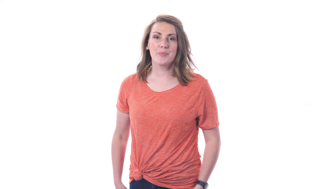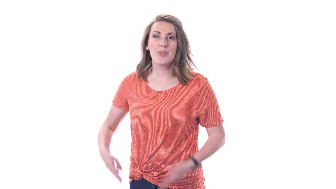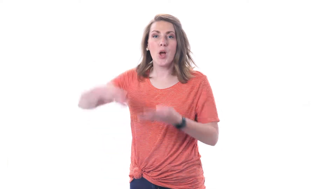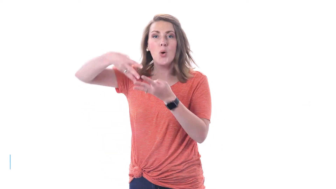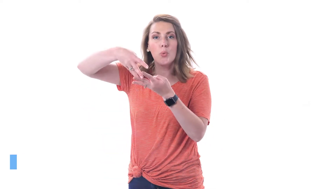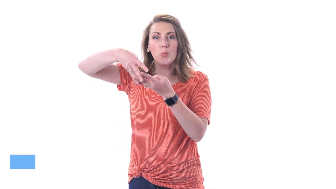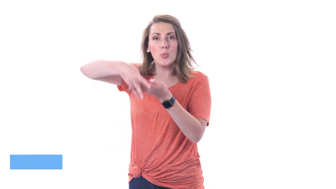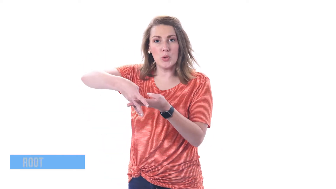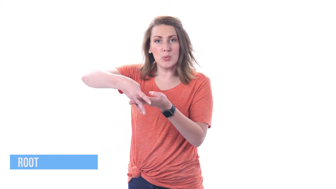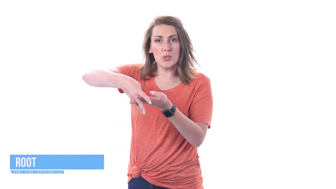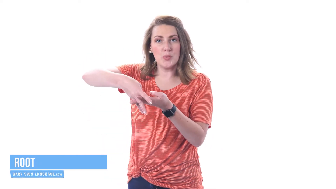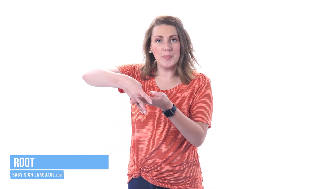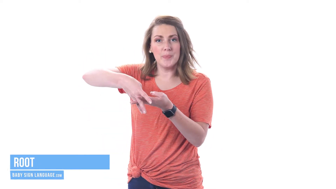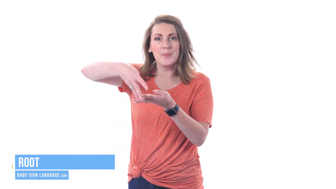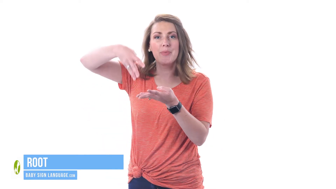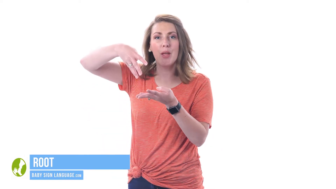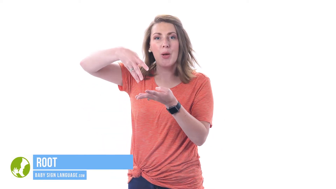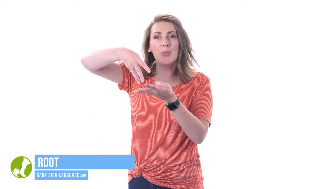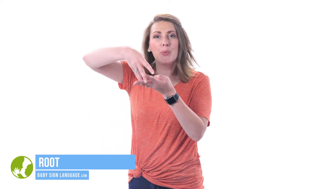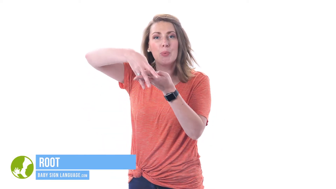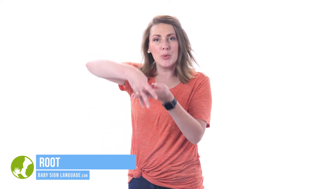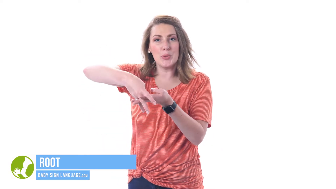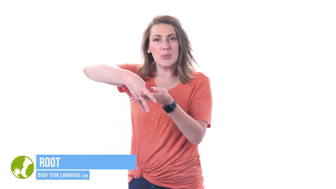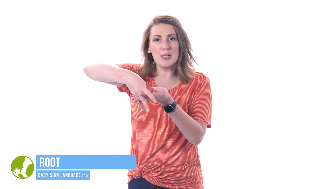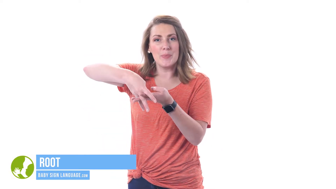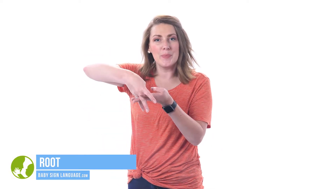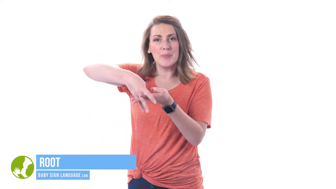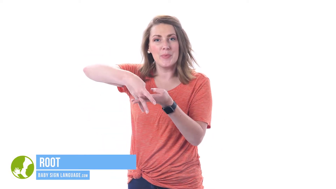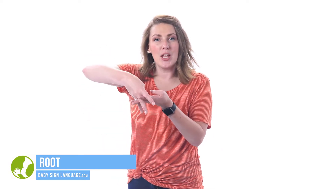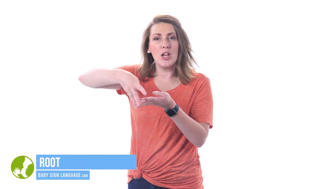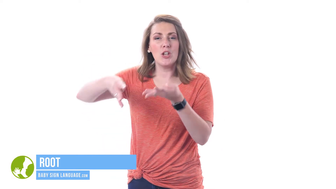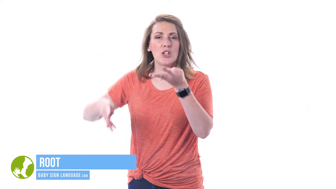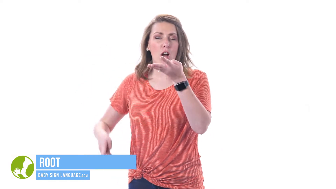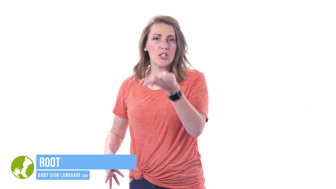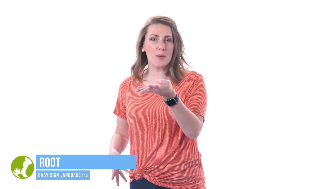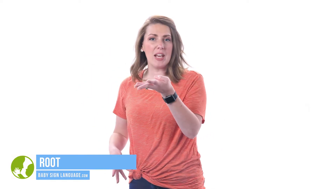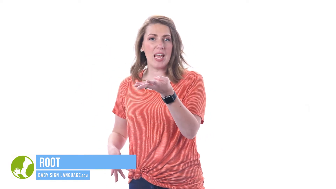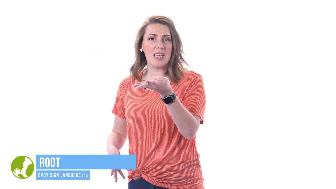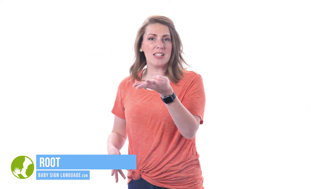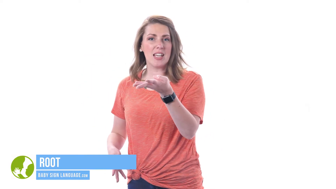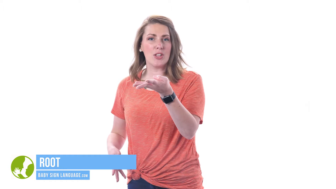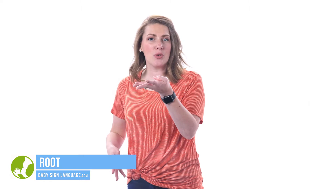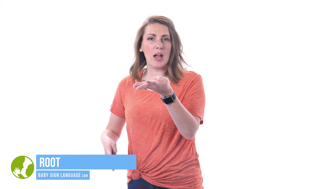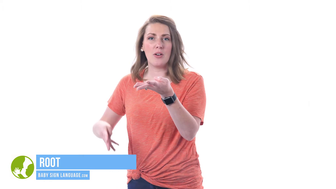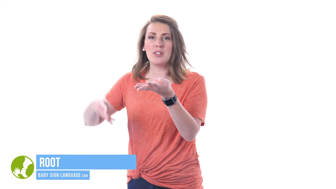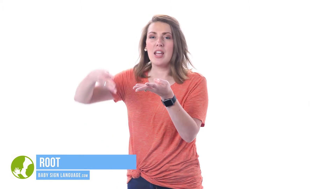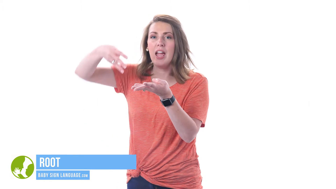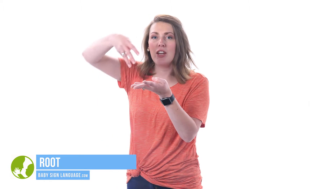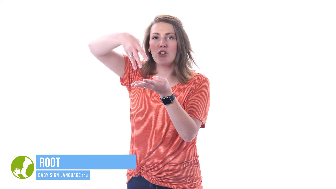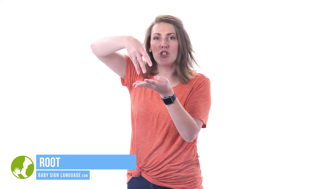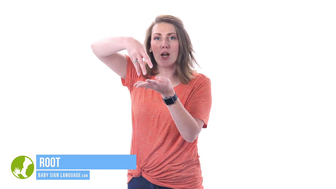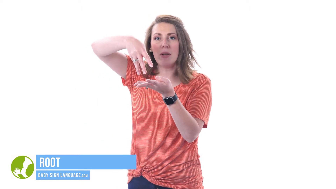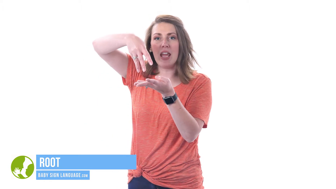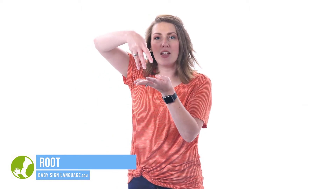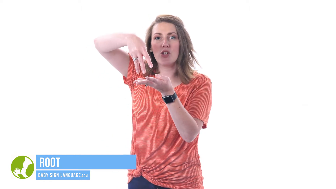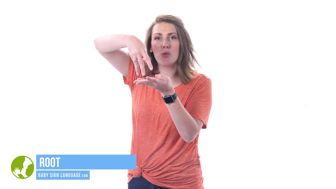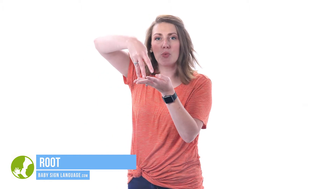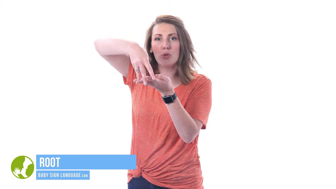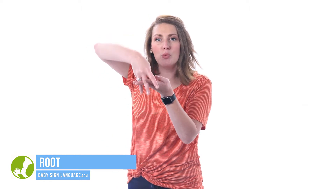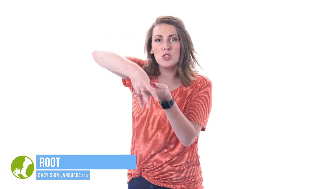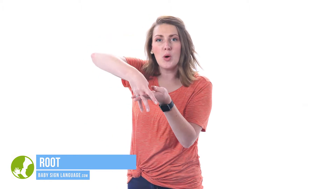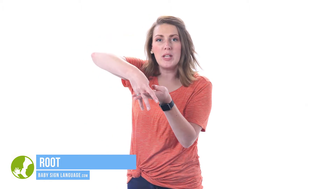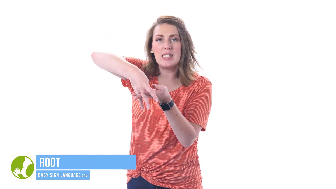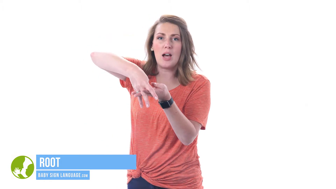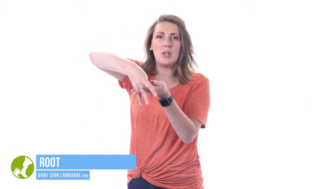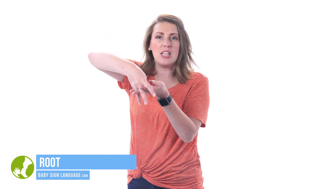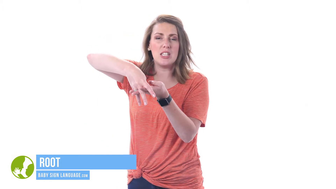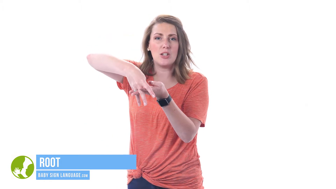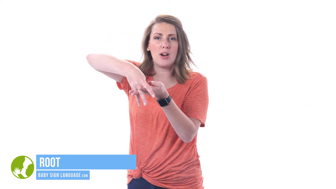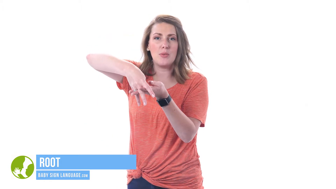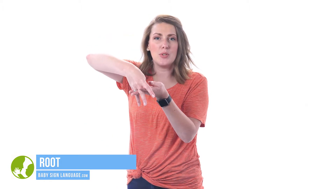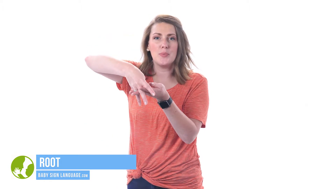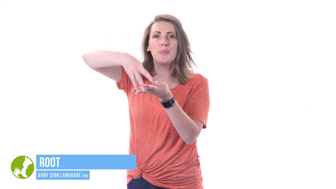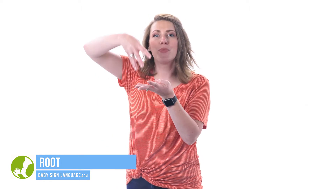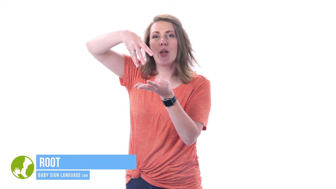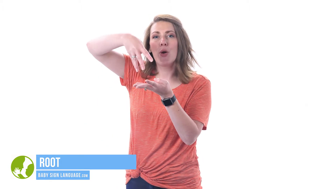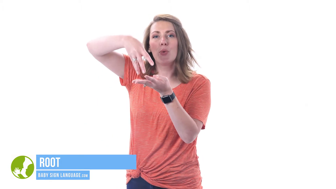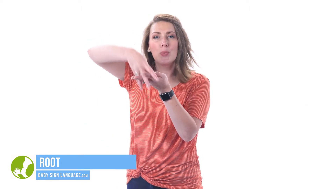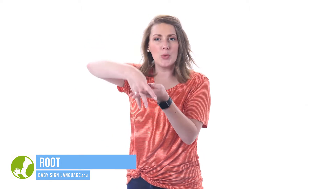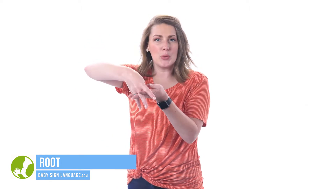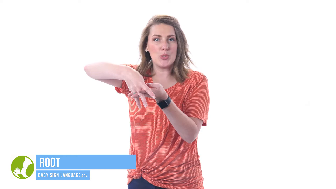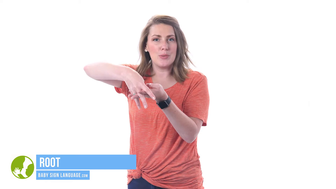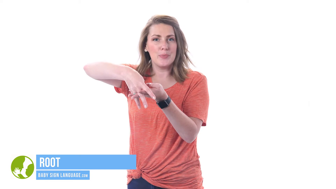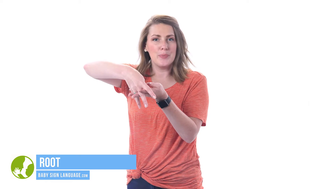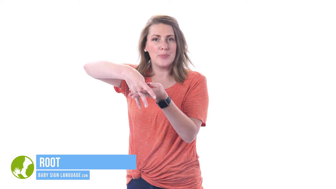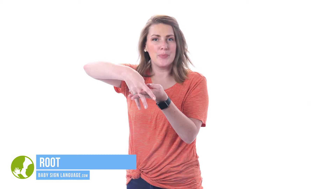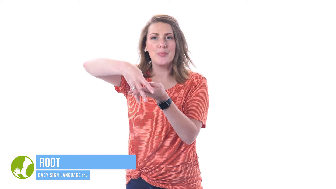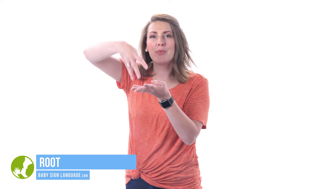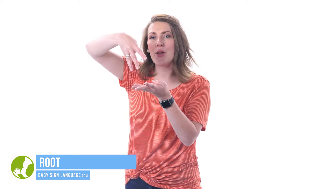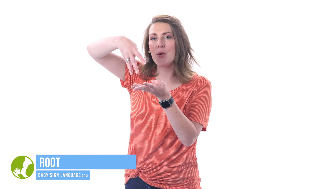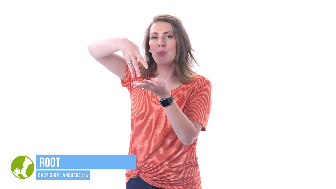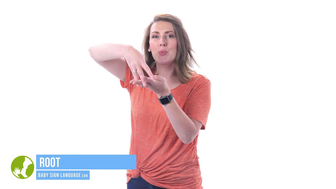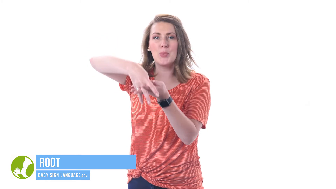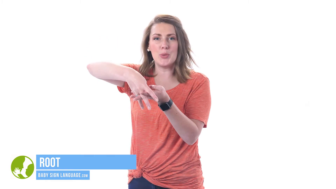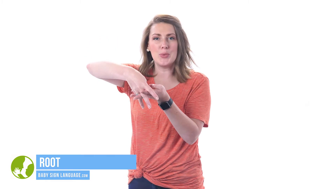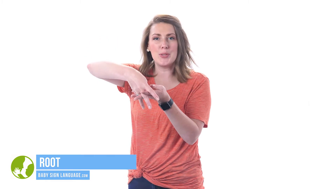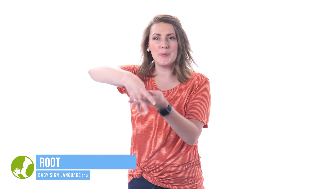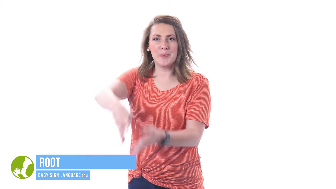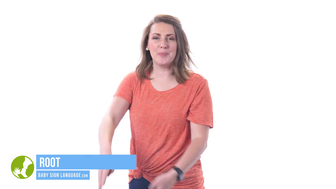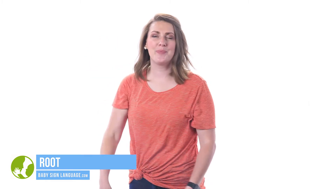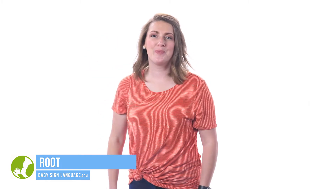Root